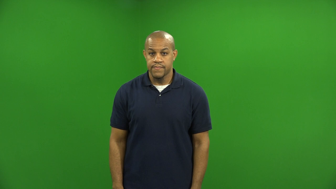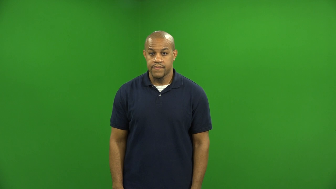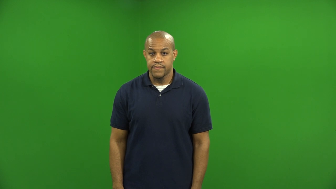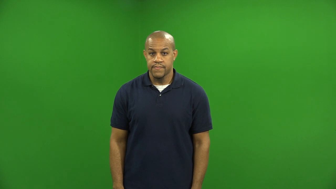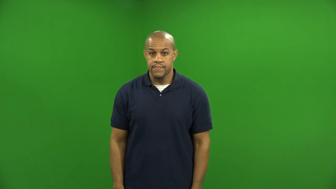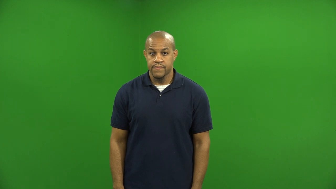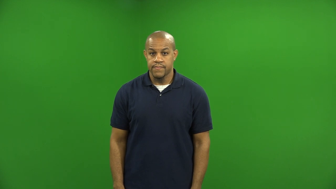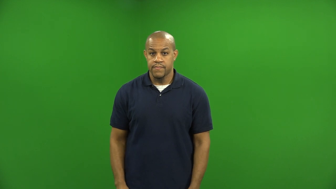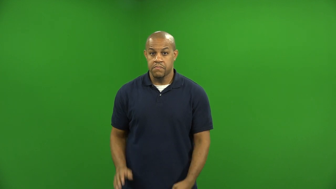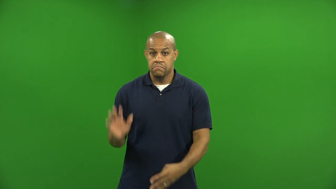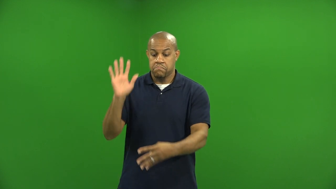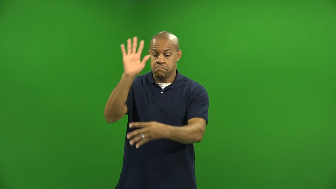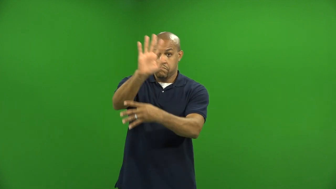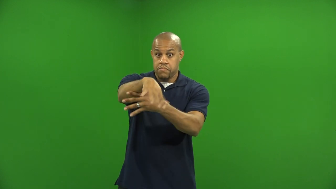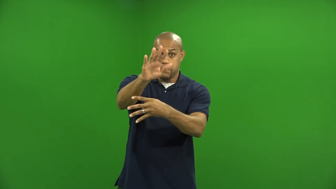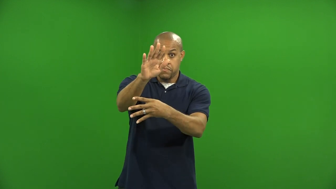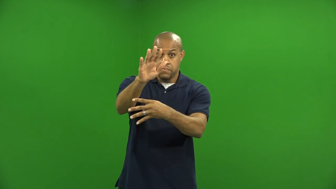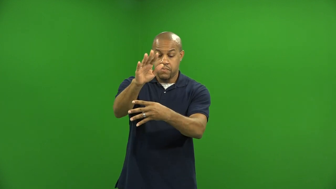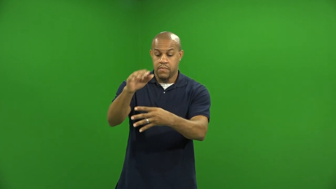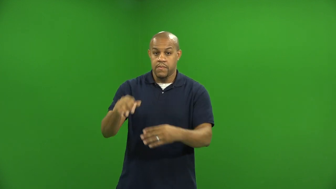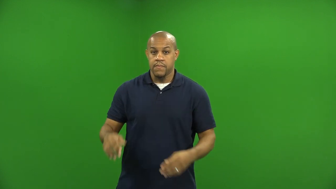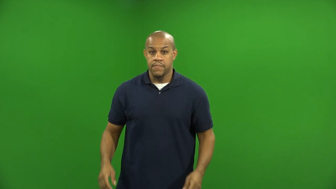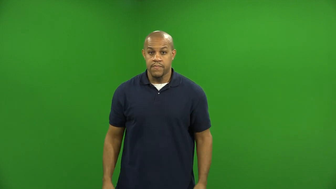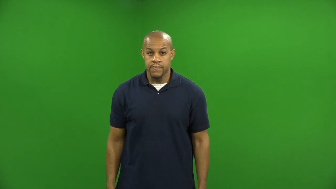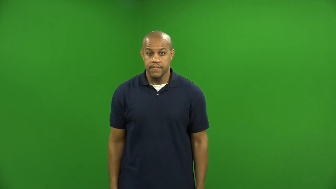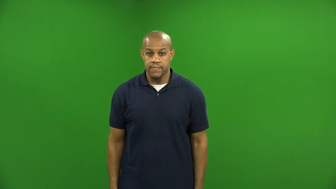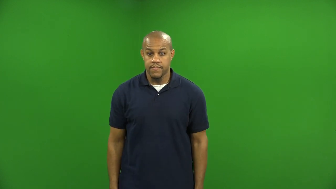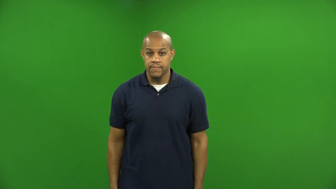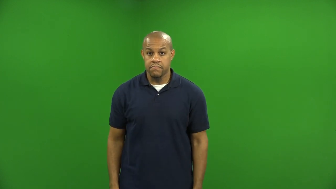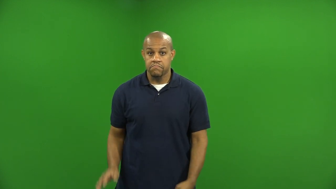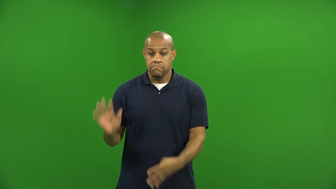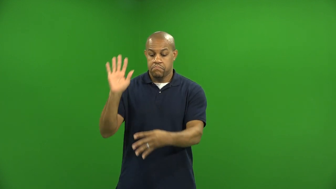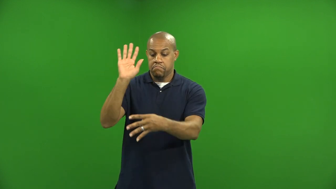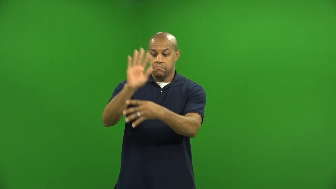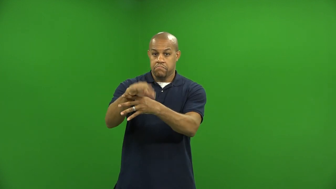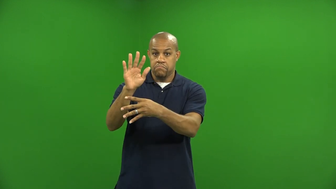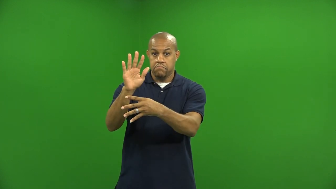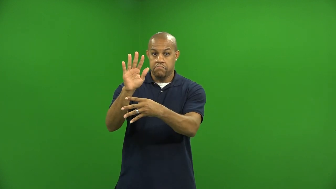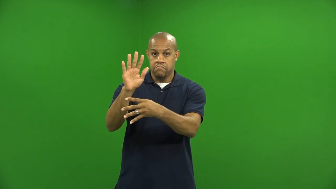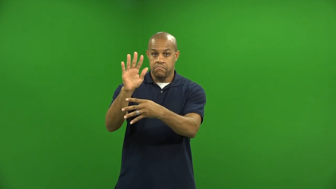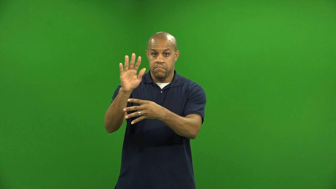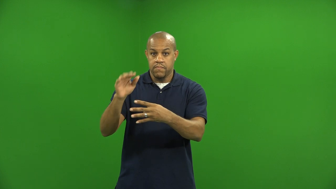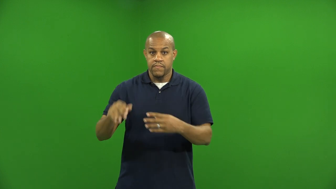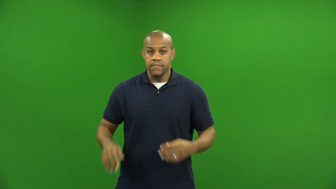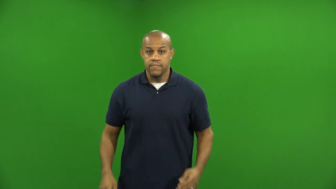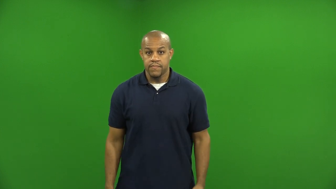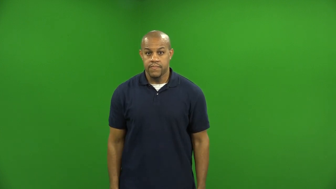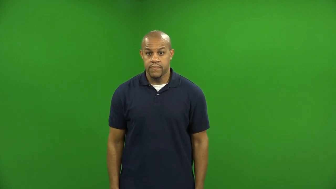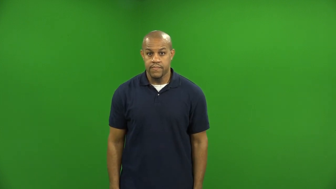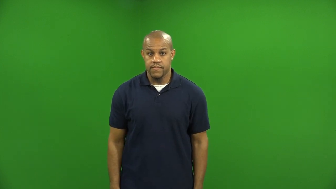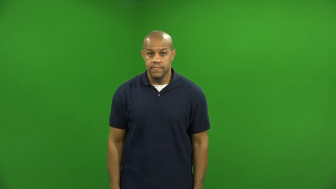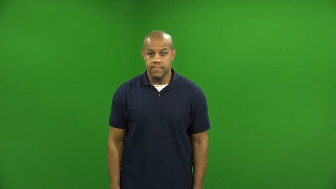Net foul